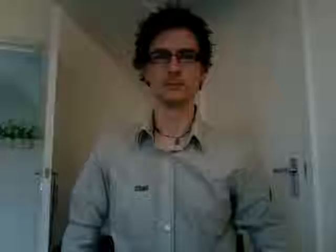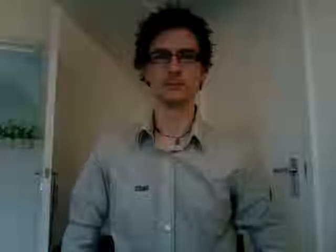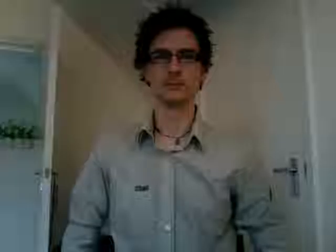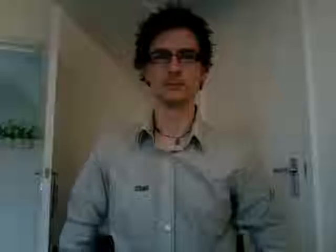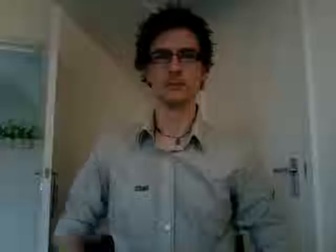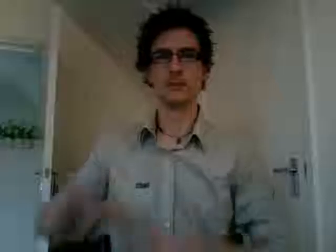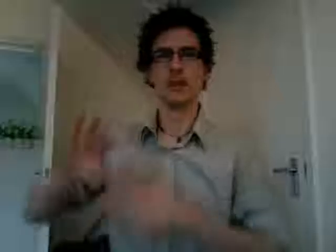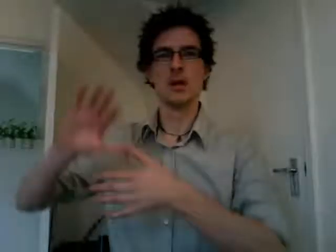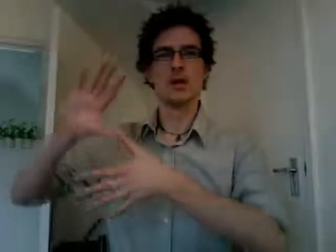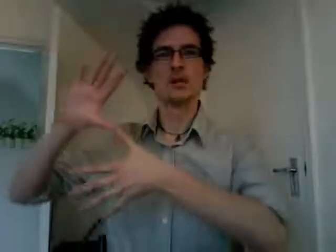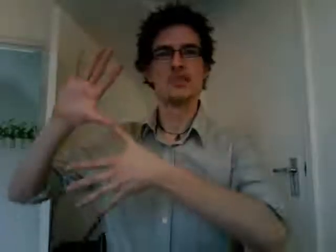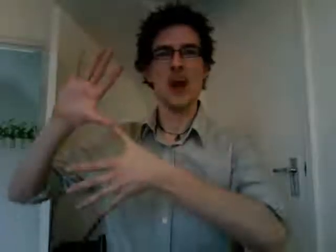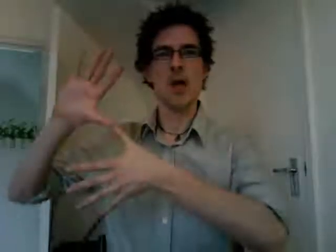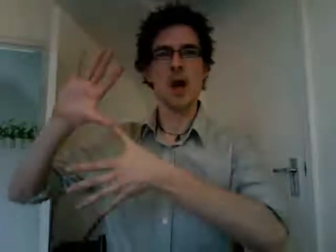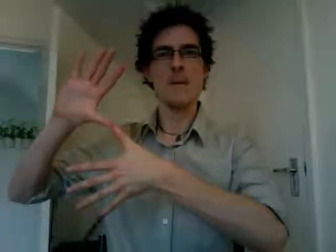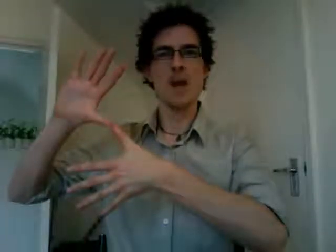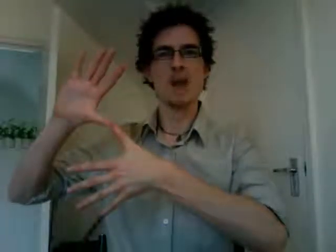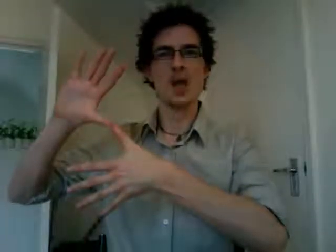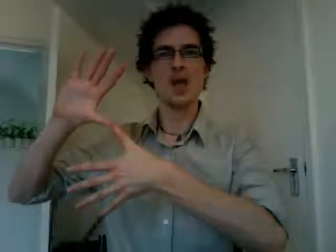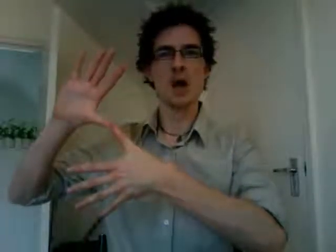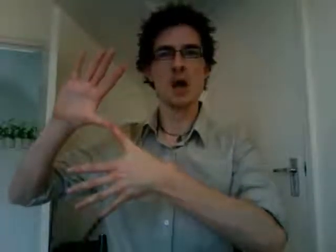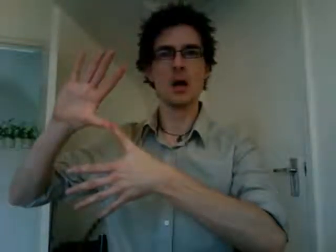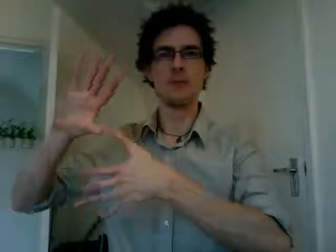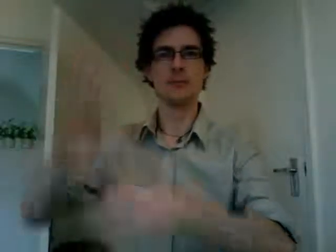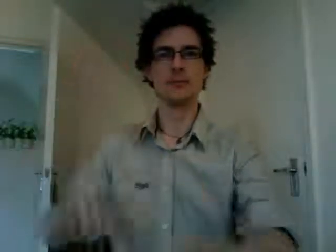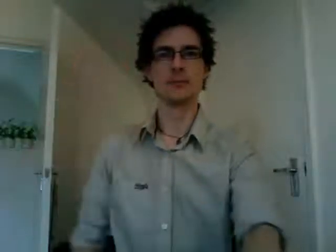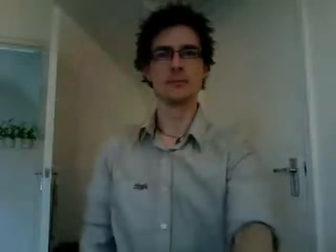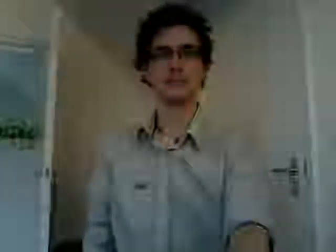south america